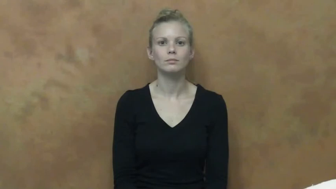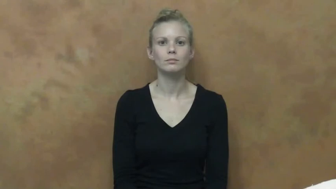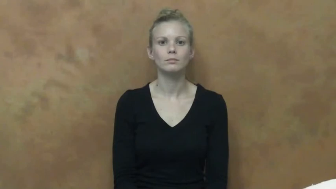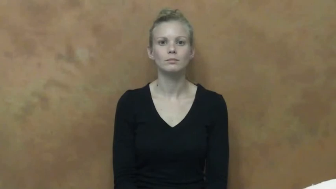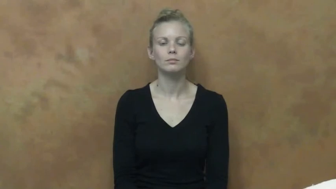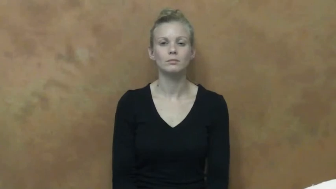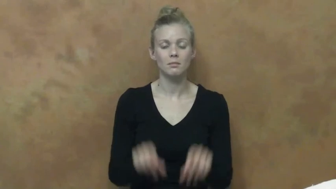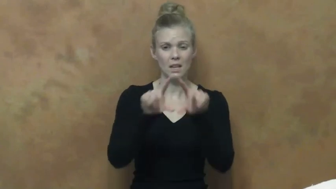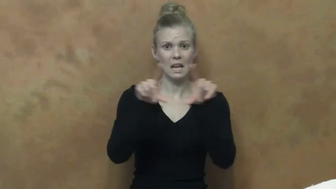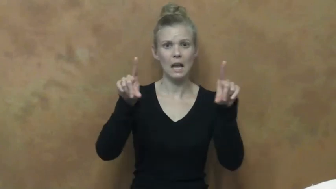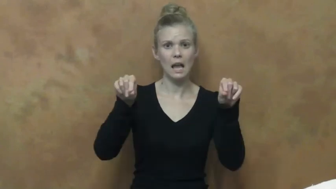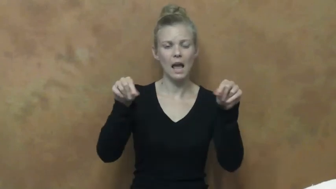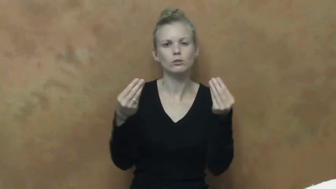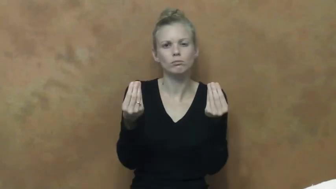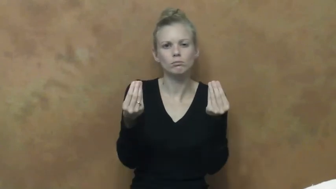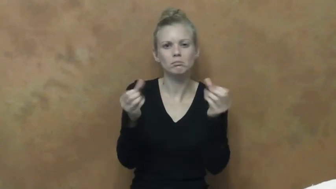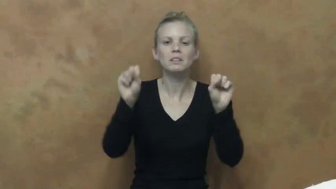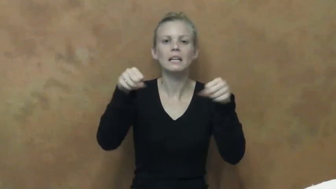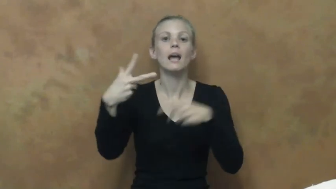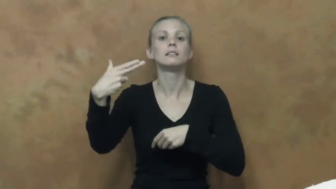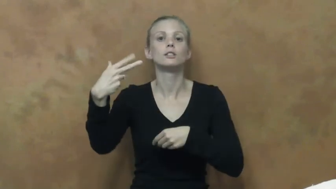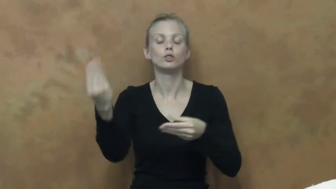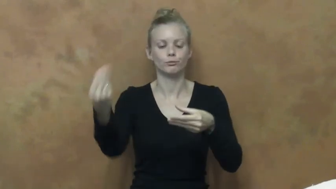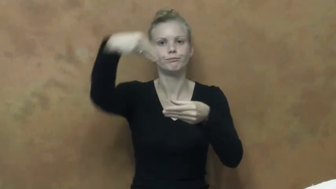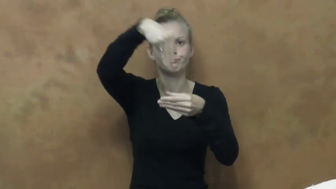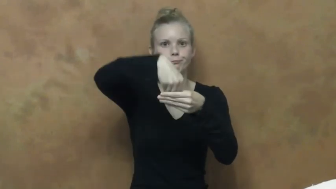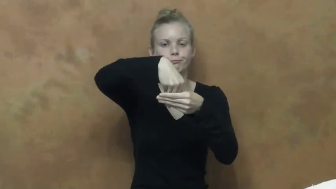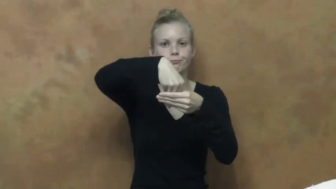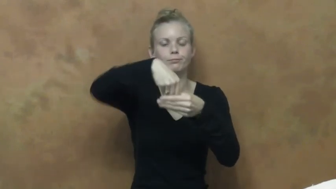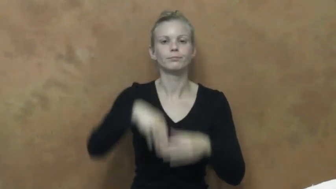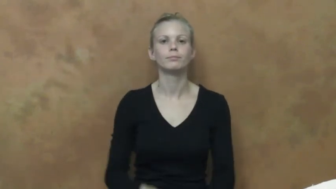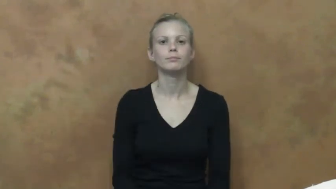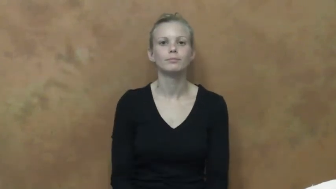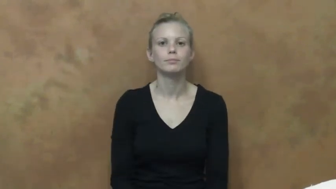case